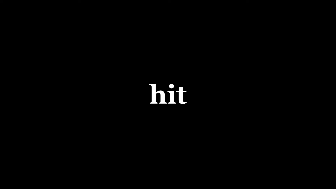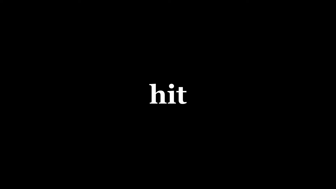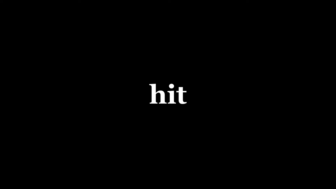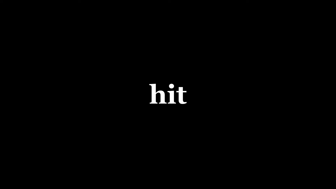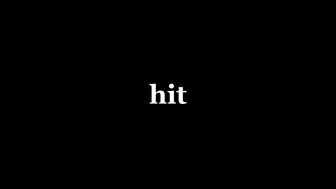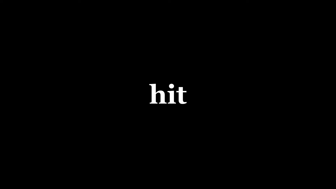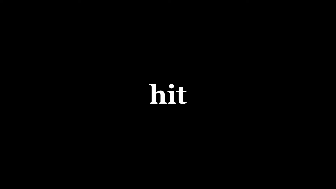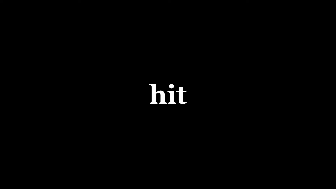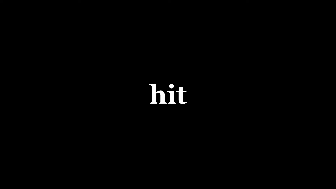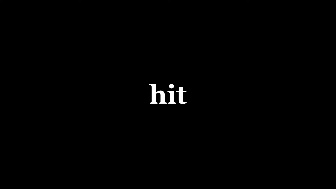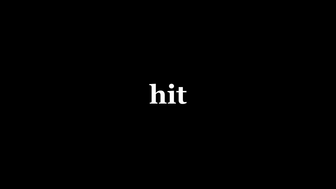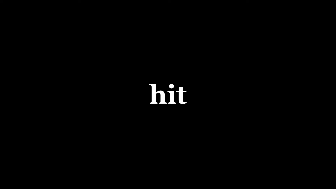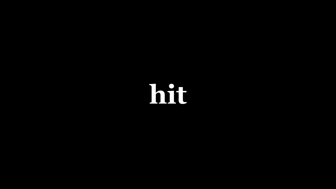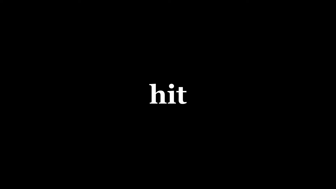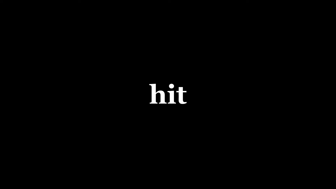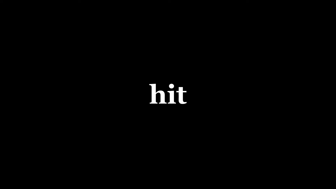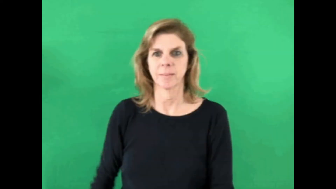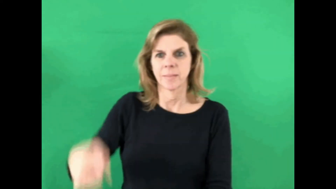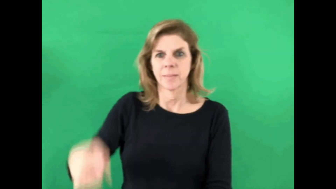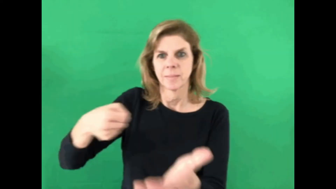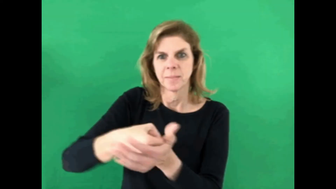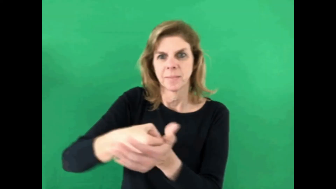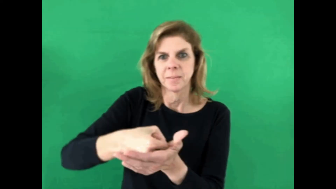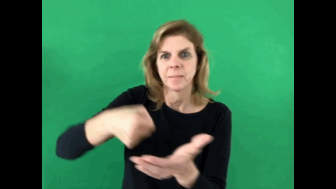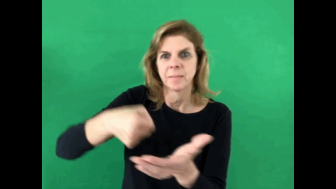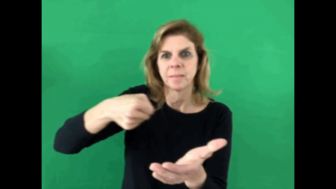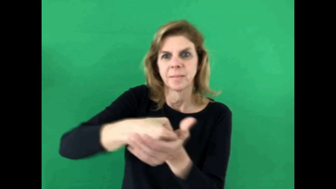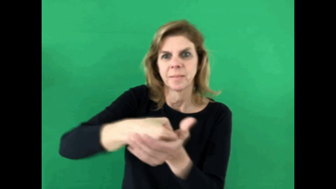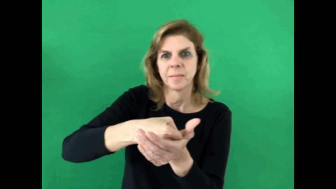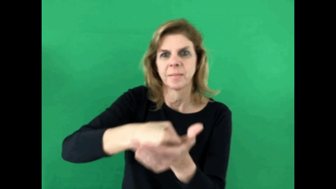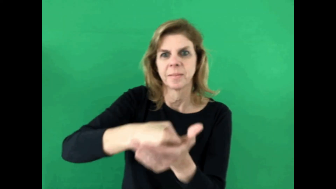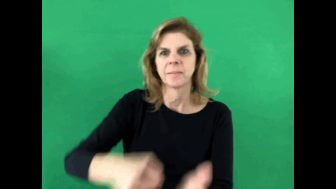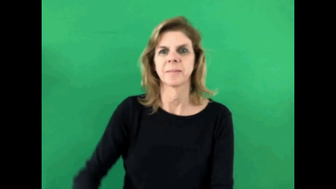Hit